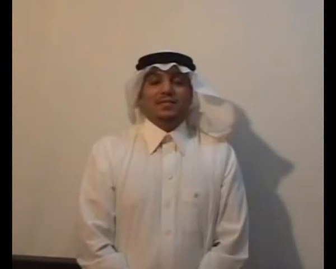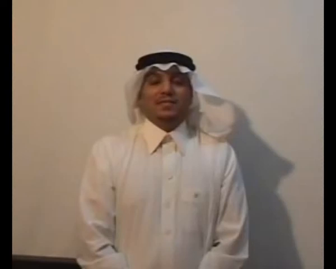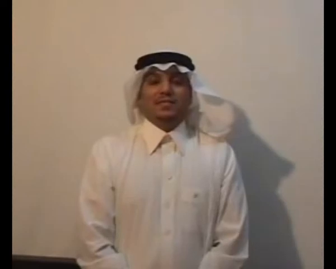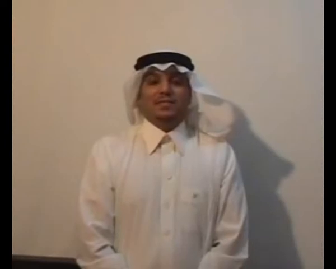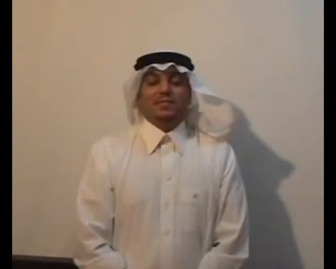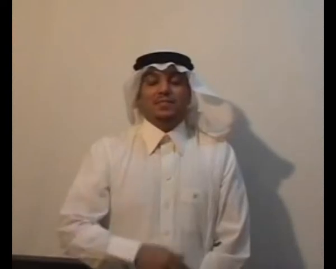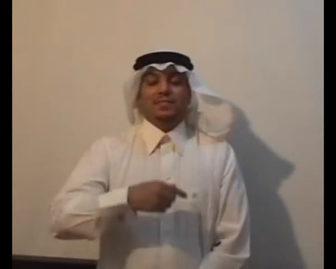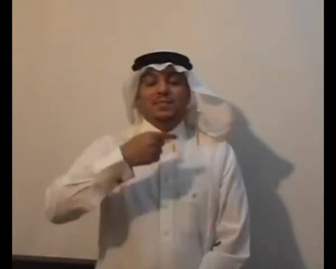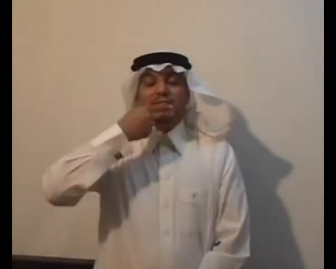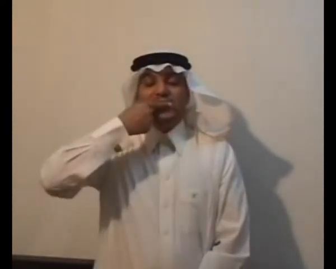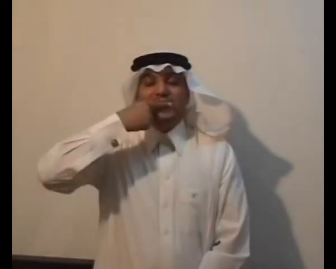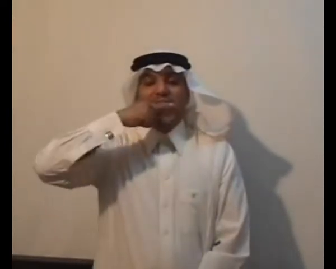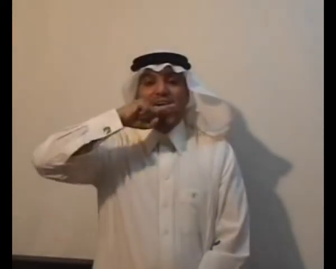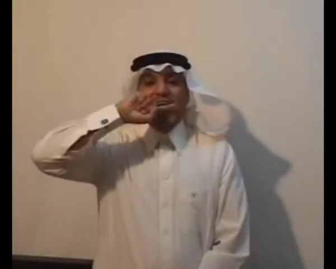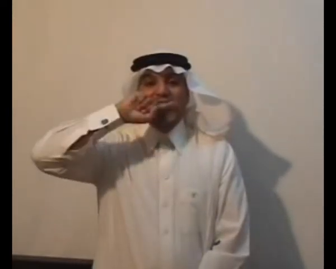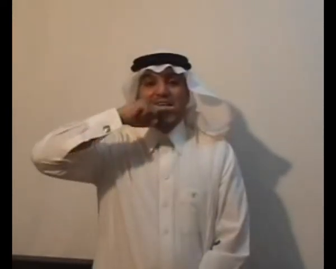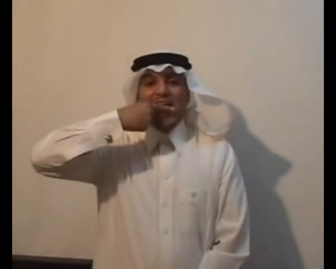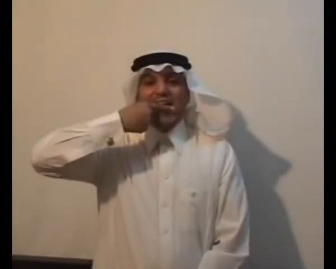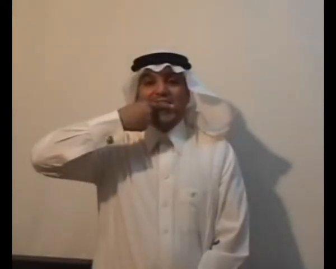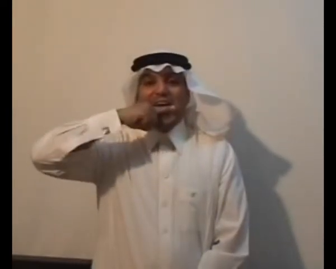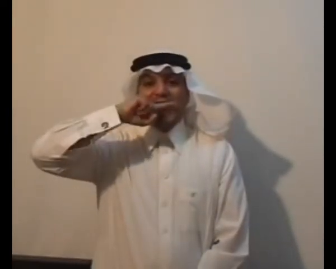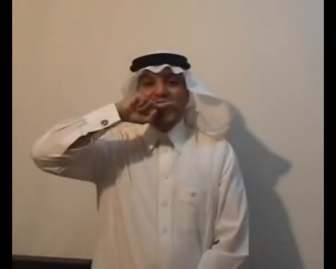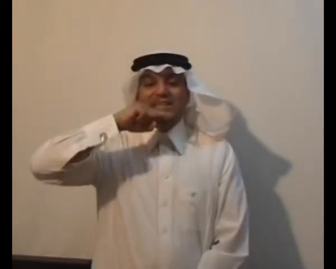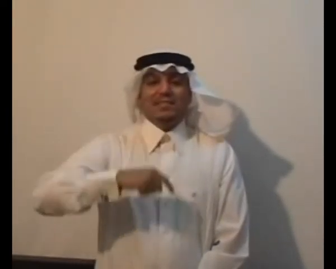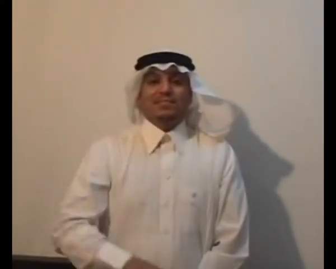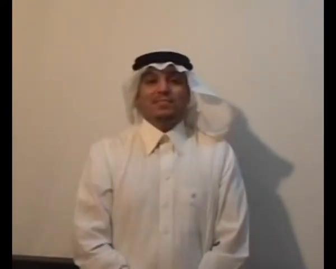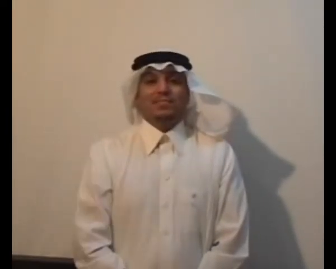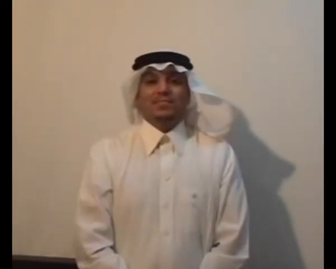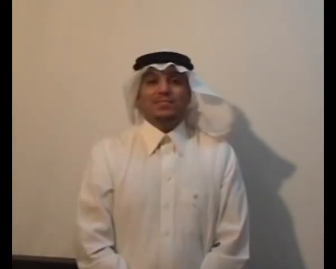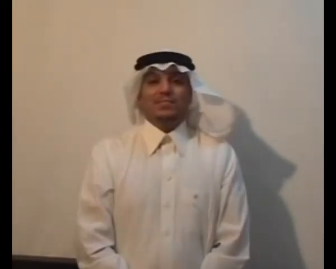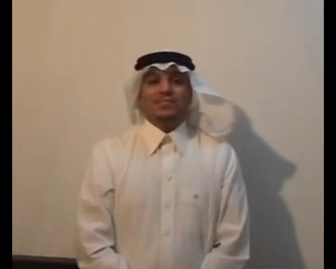dates